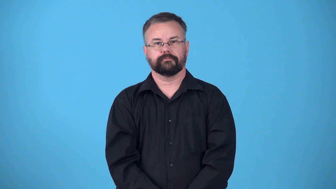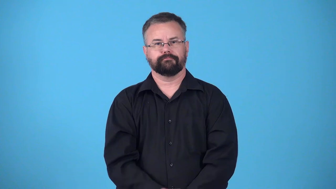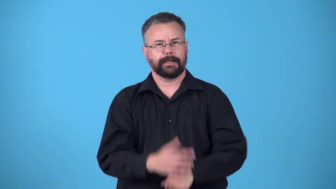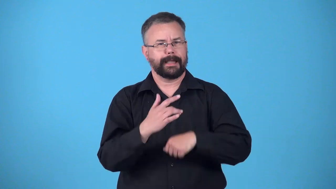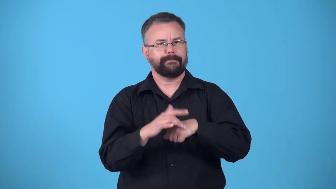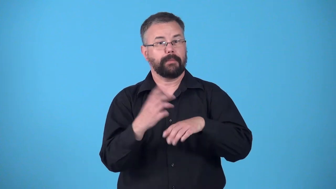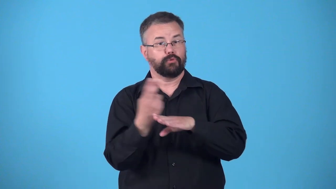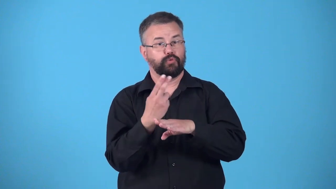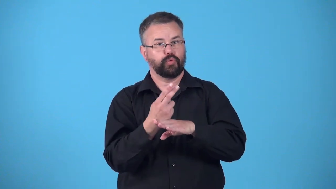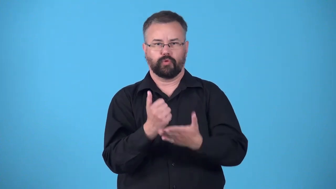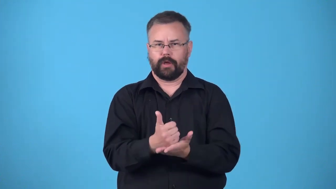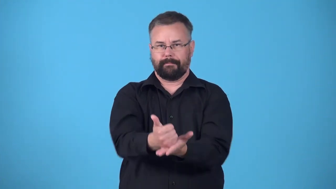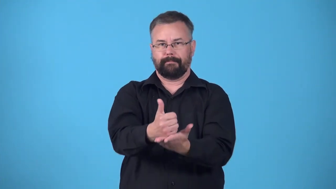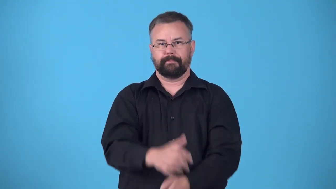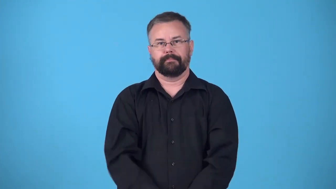at your disposal